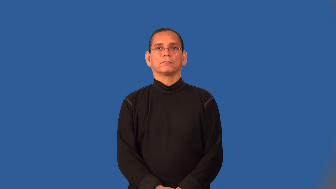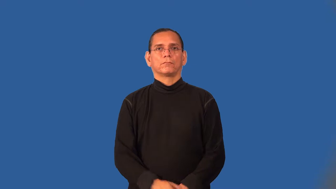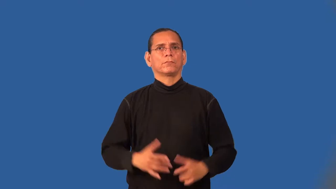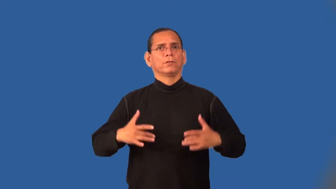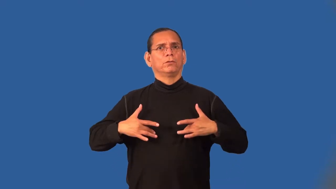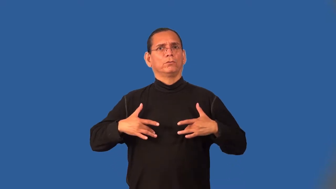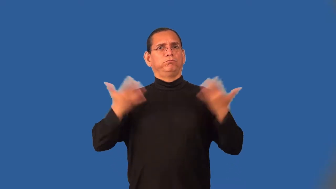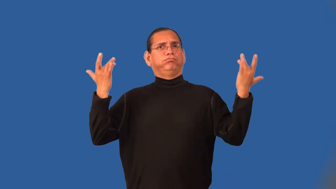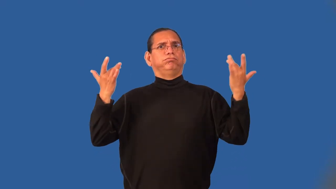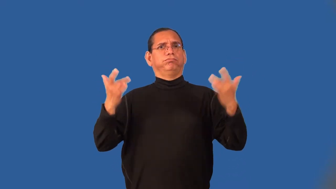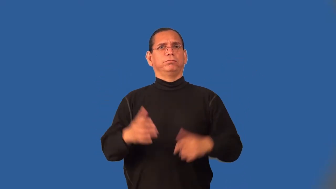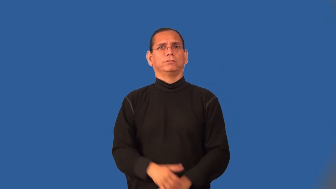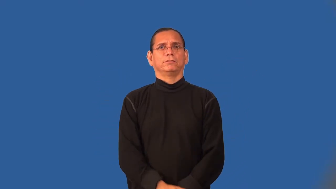thrill,exhililerate